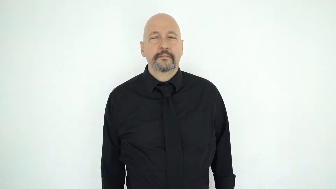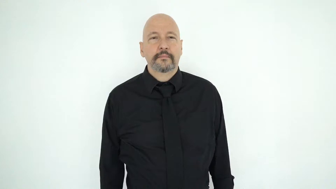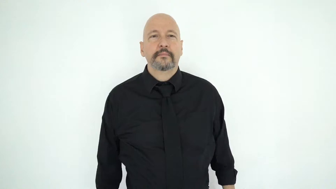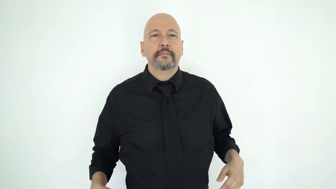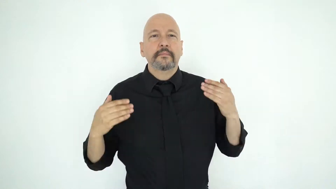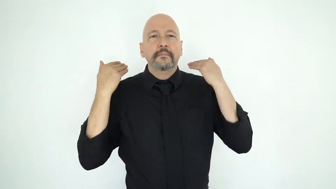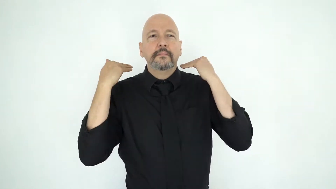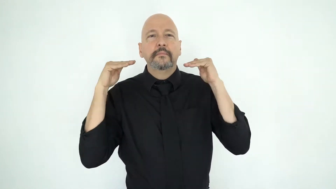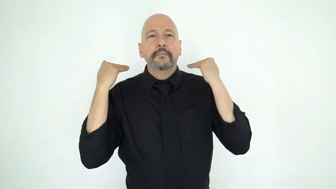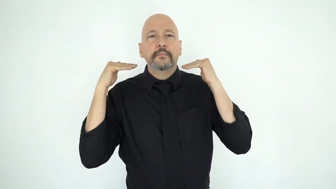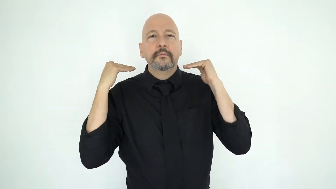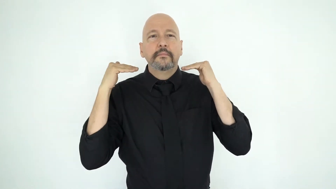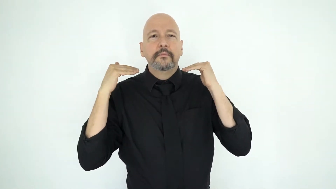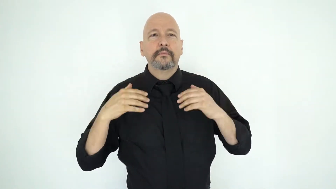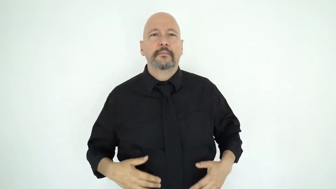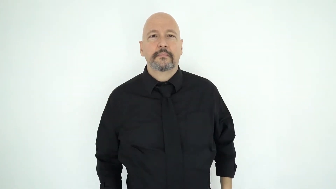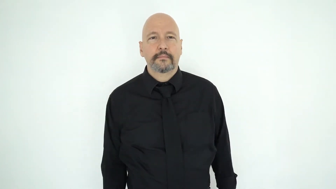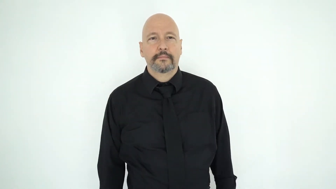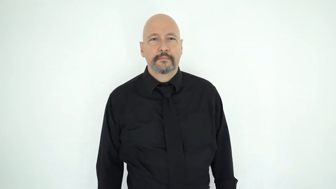neck-length-hair [short-hair]